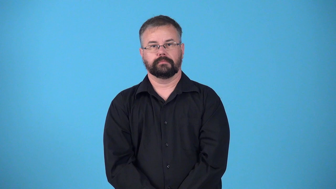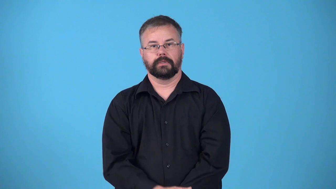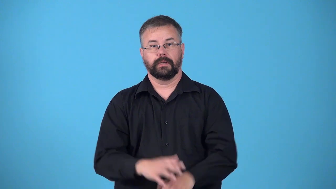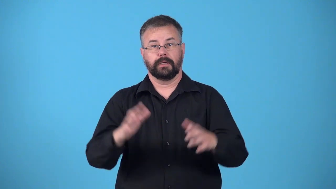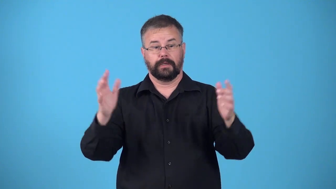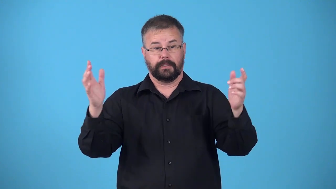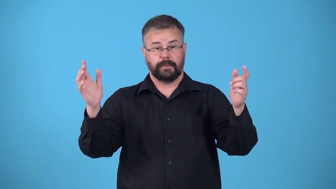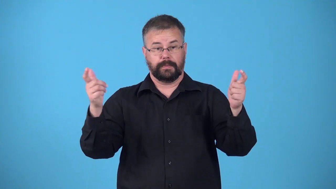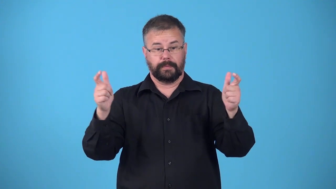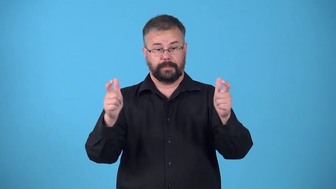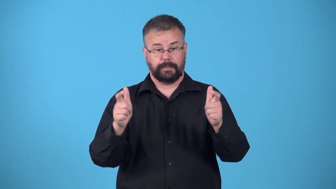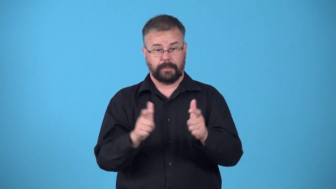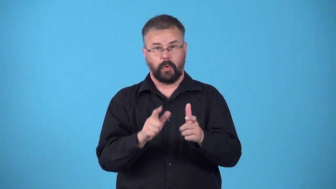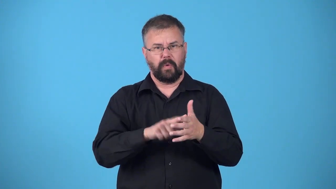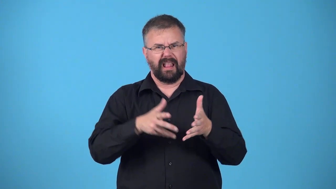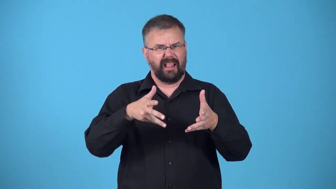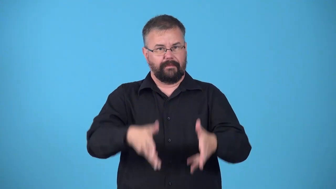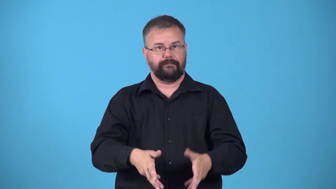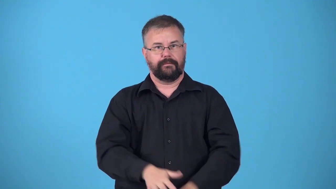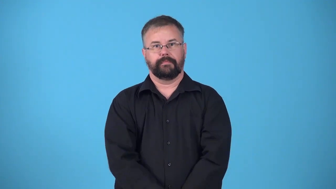down